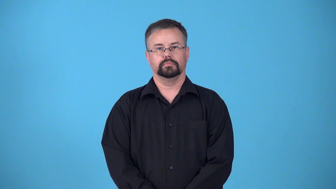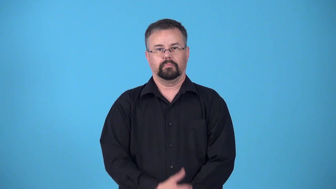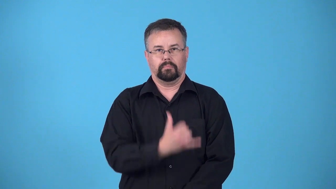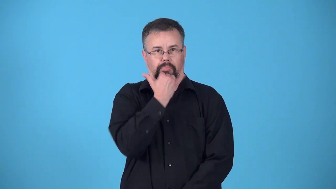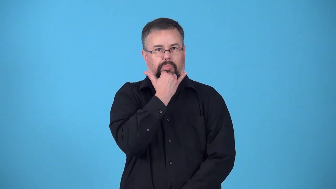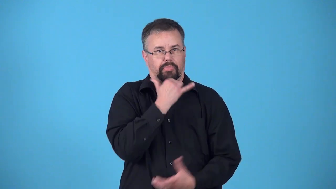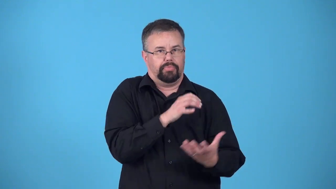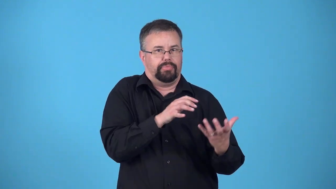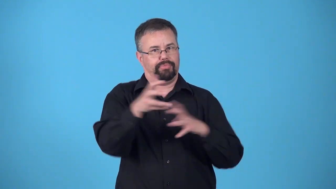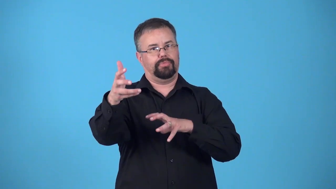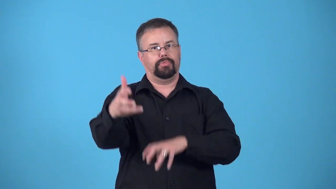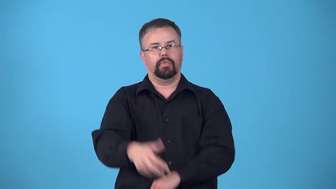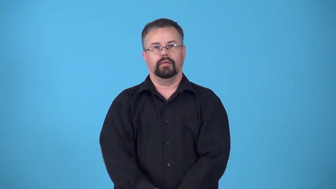wheels fall off